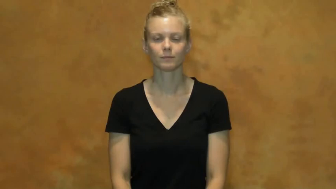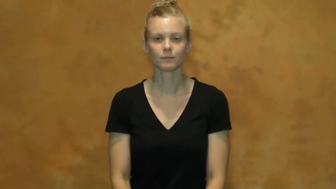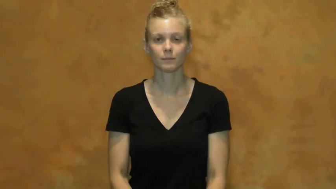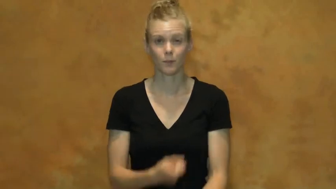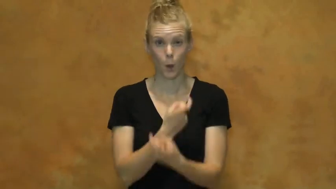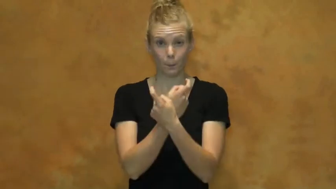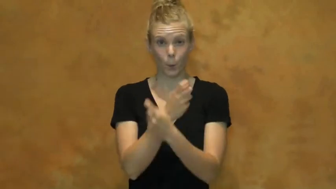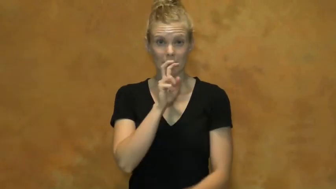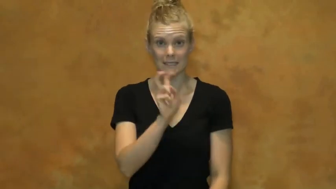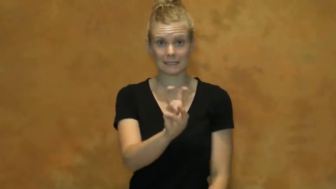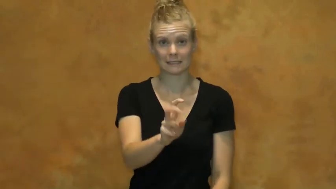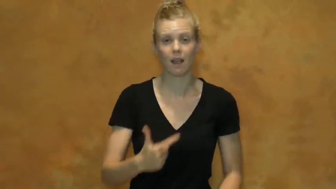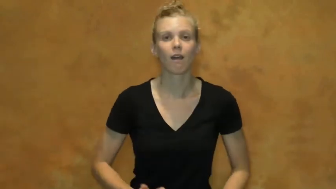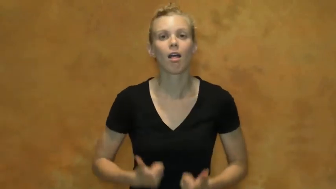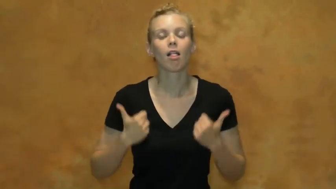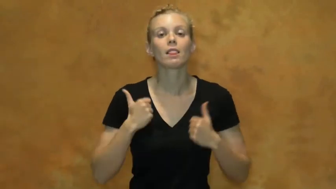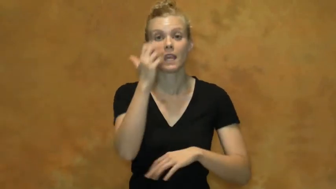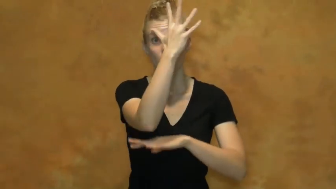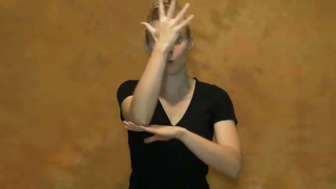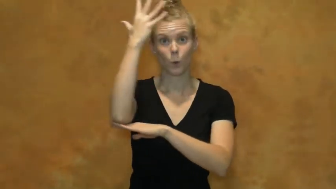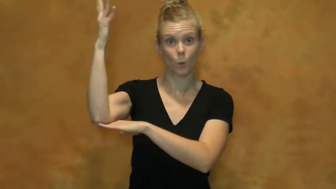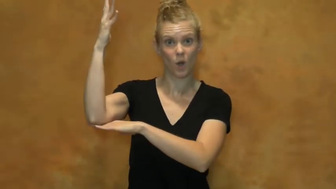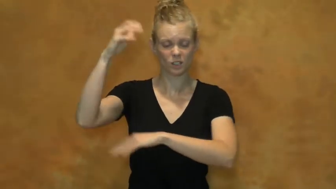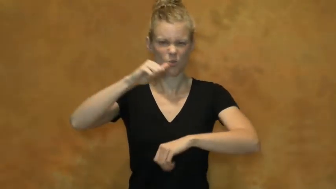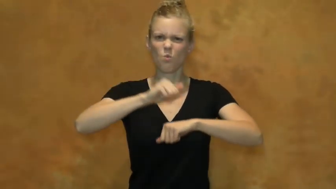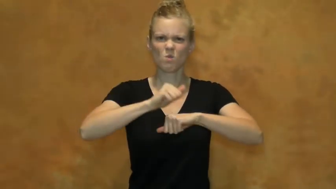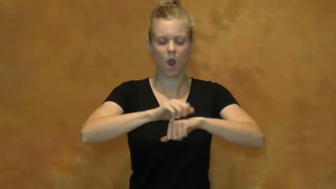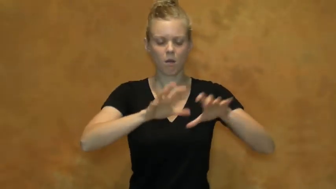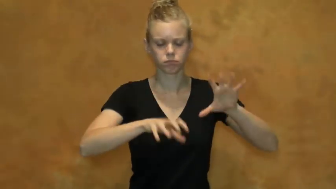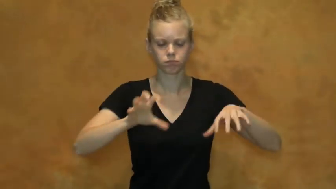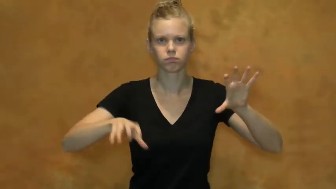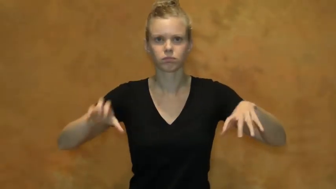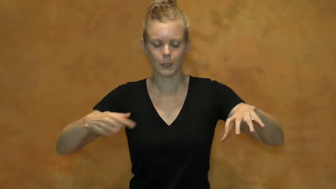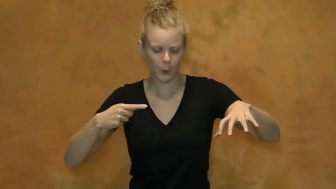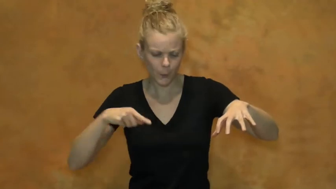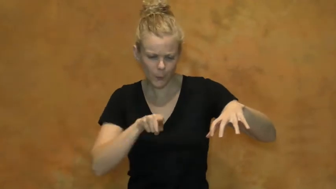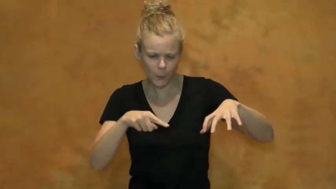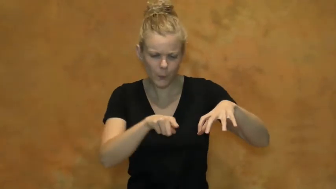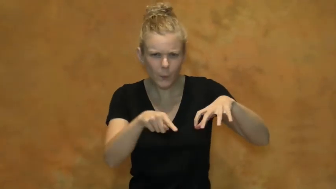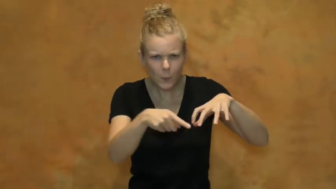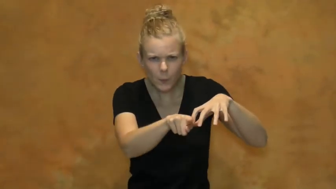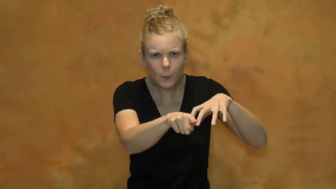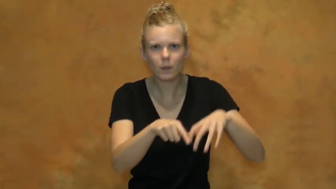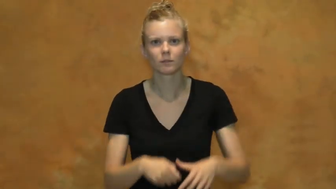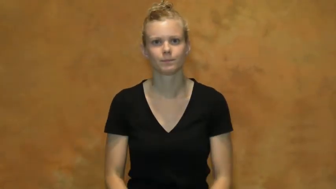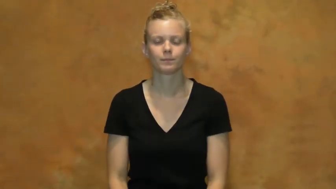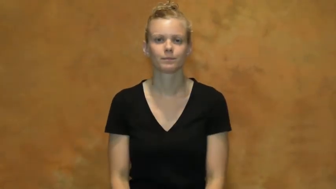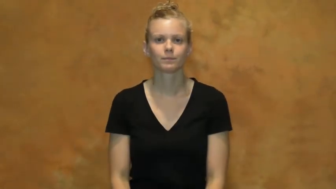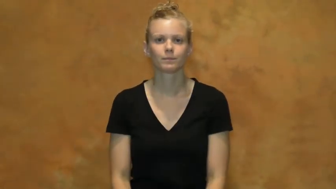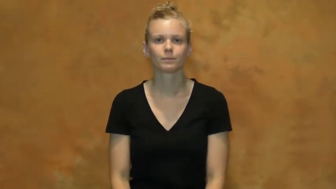viper